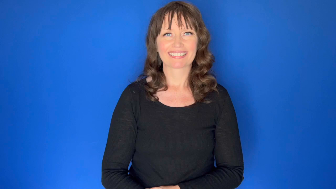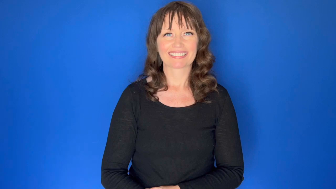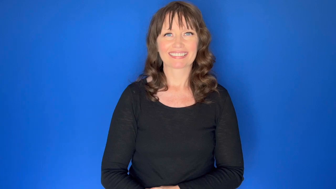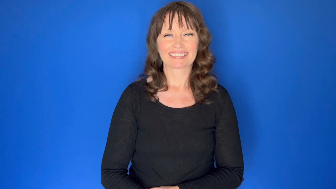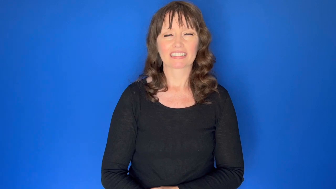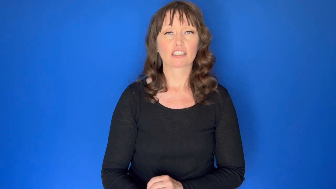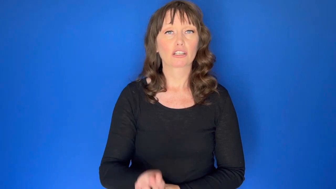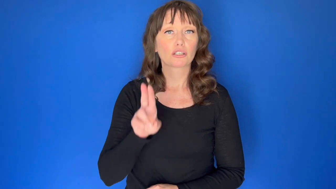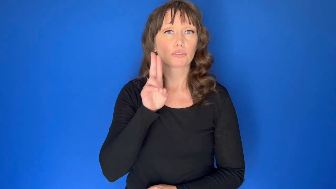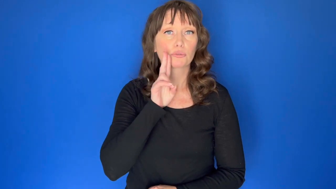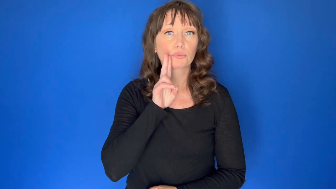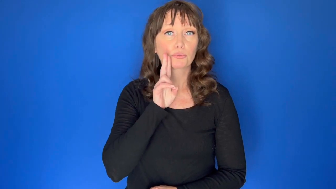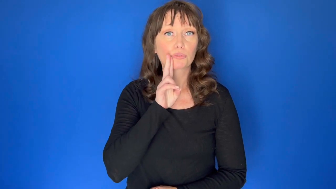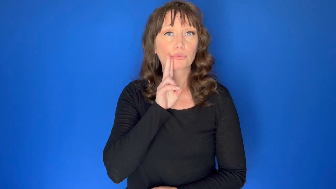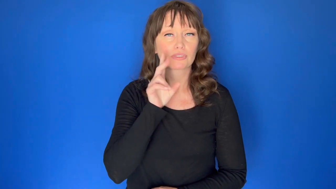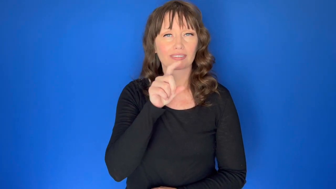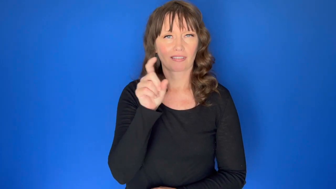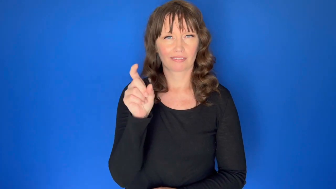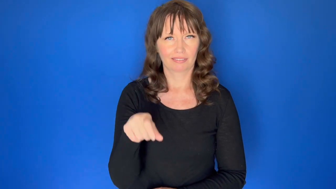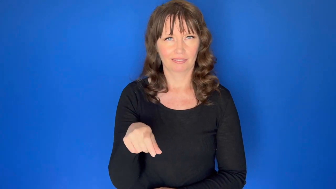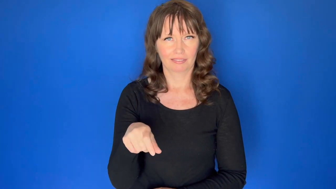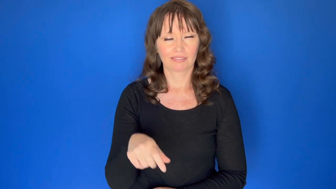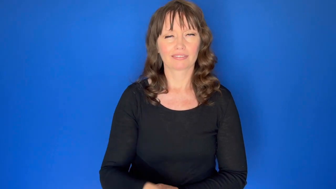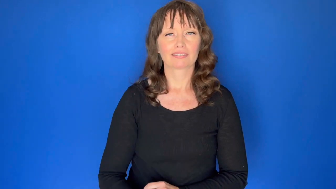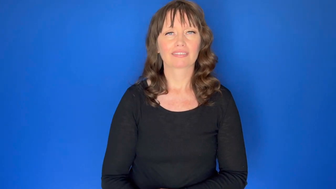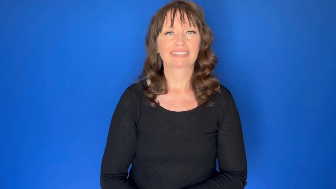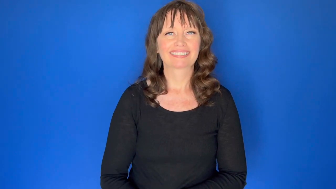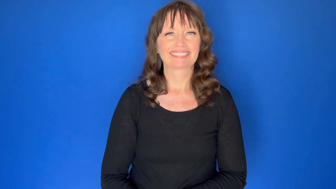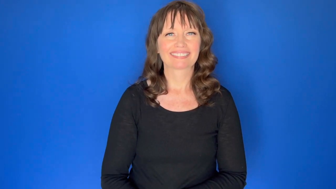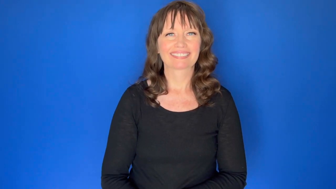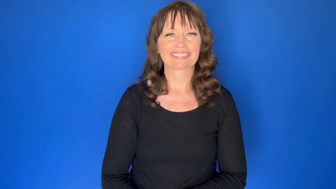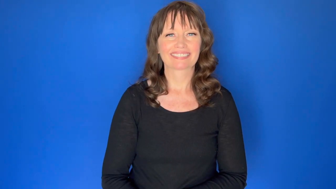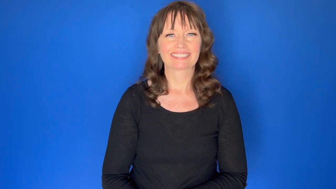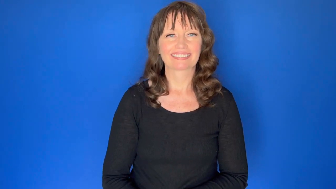Houston, Texas